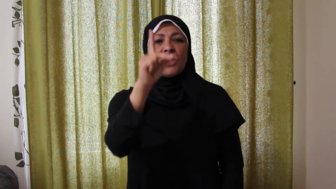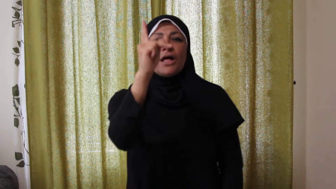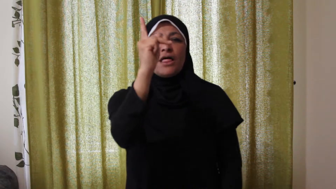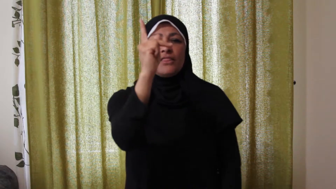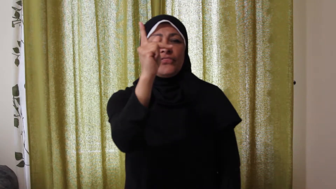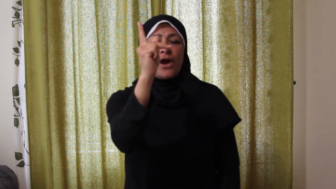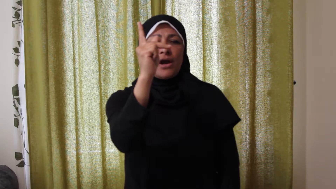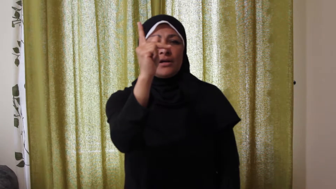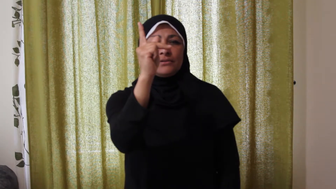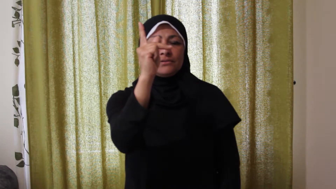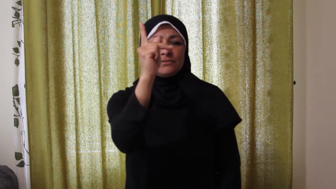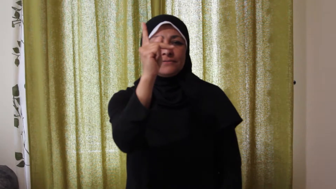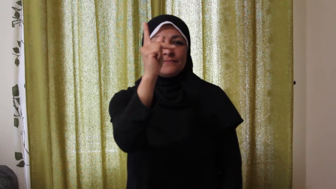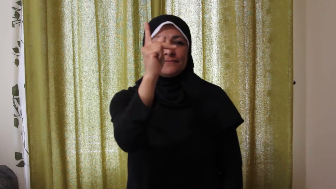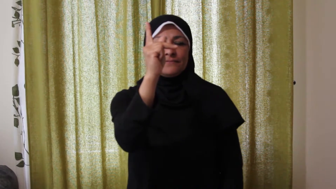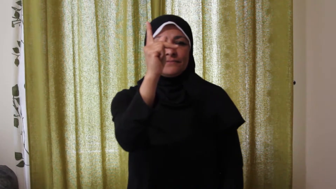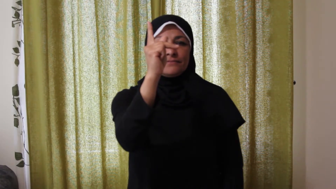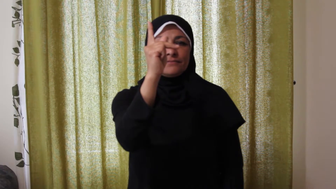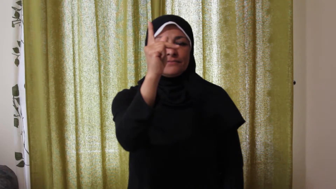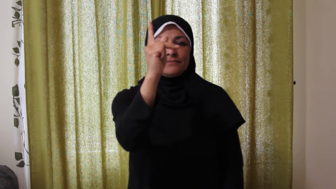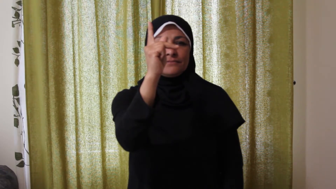letterarabic17dha